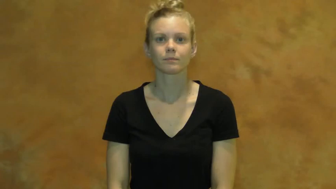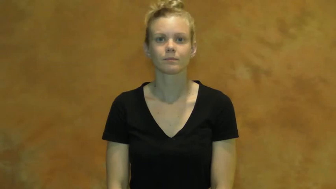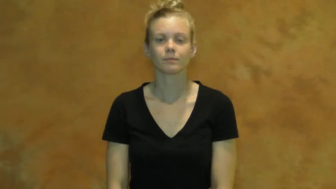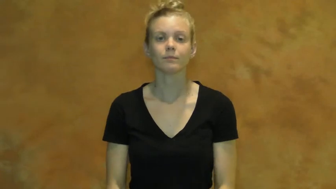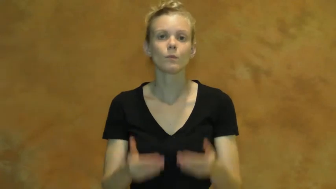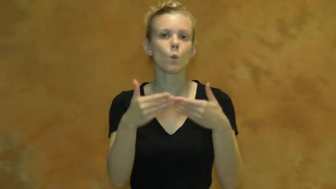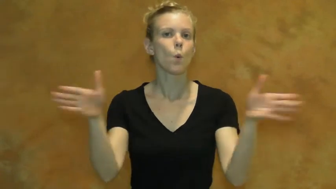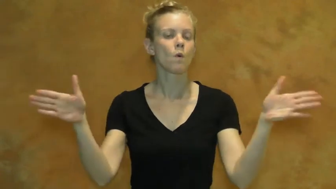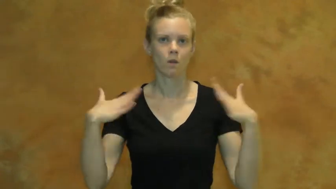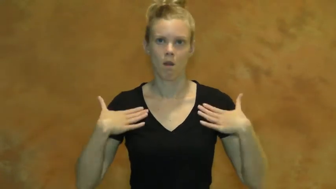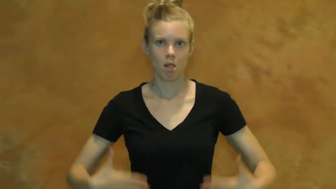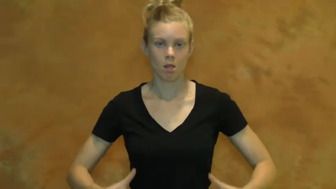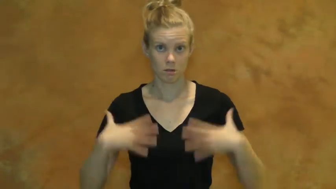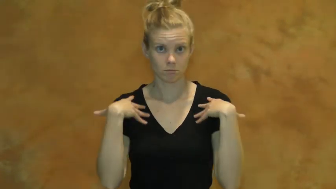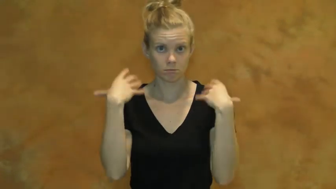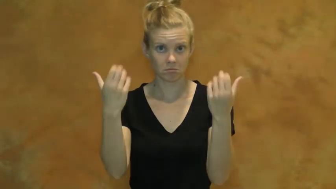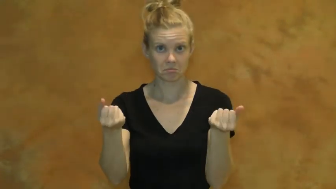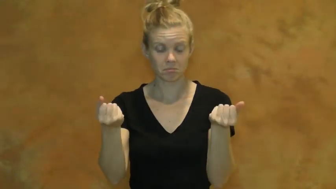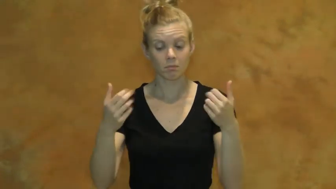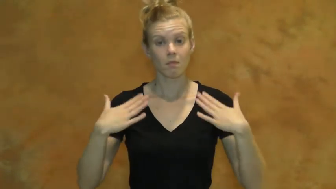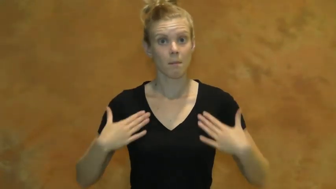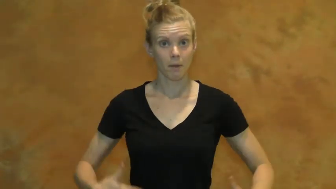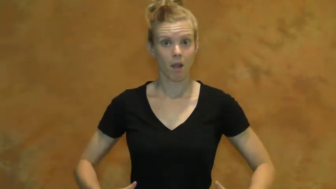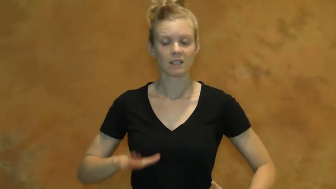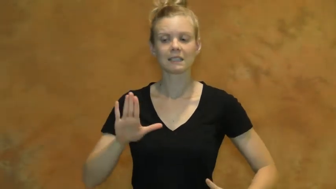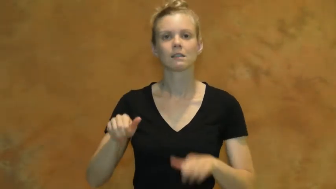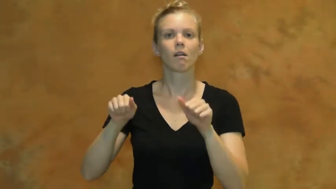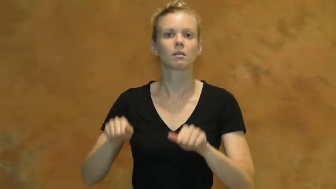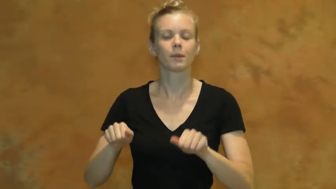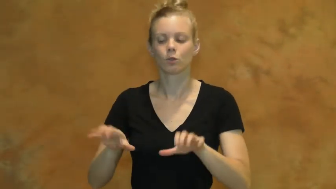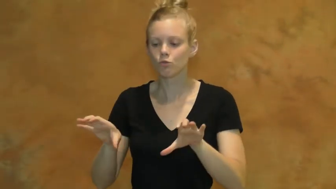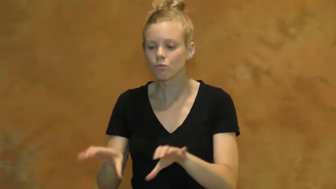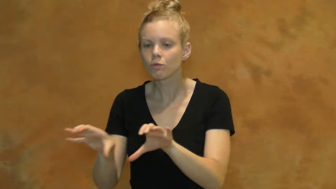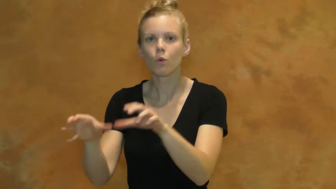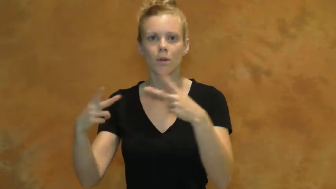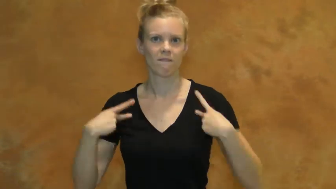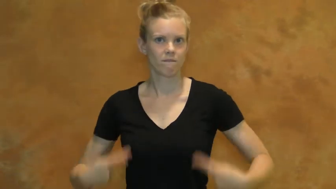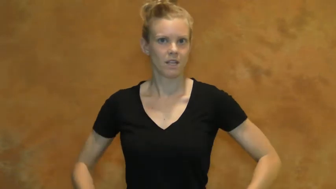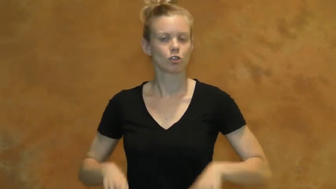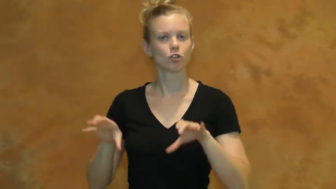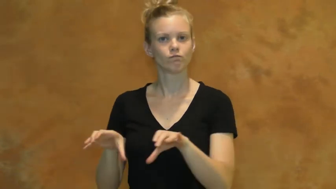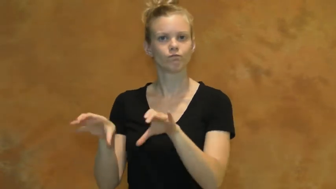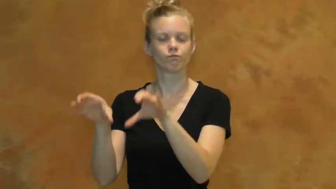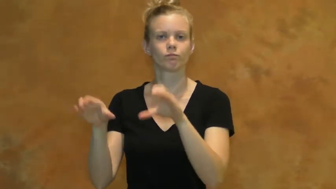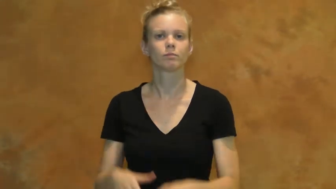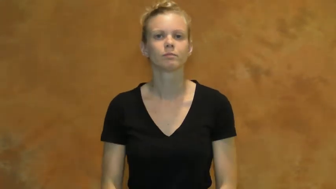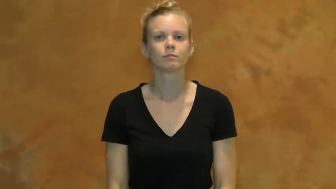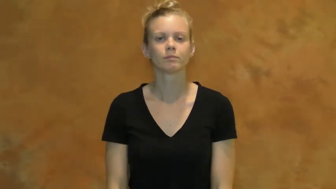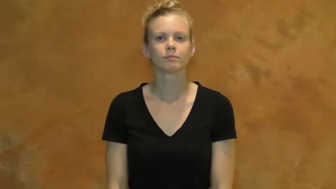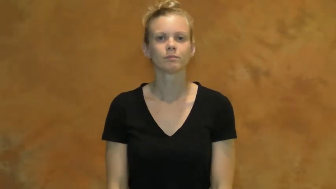physical fitness